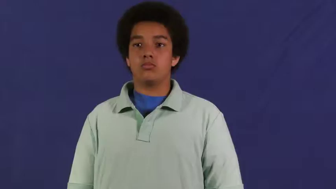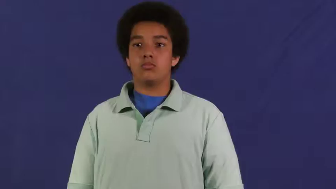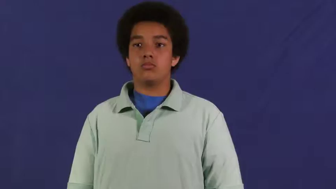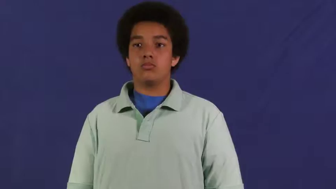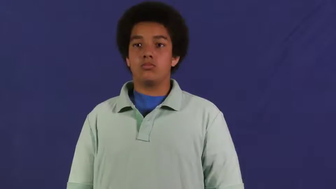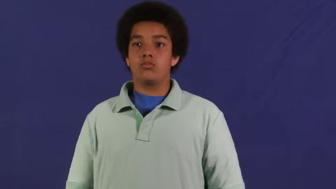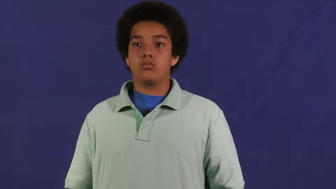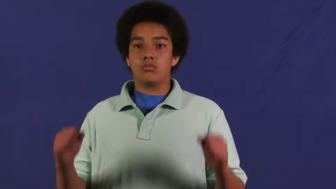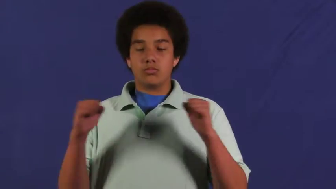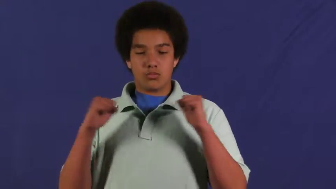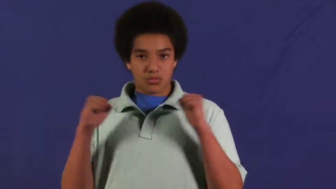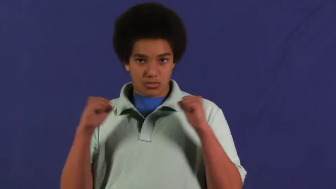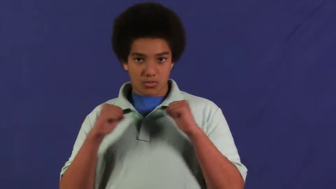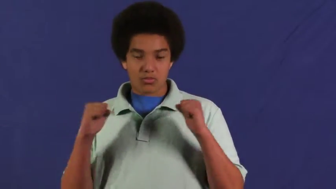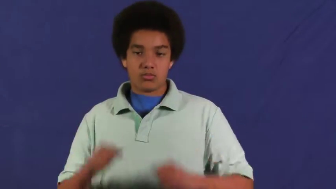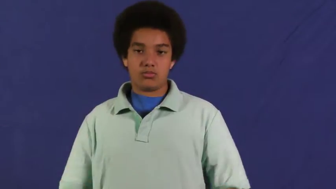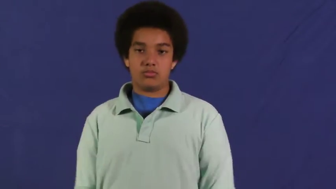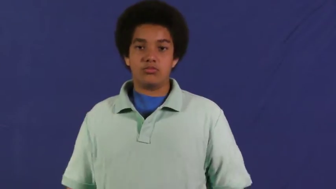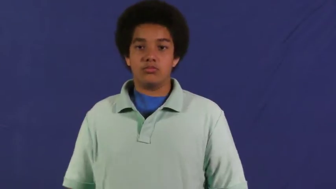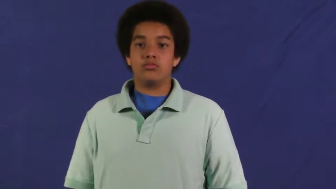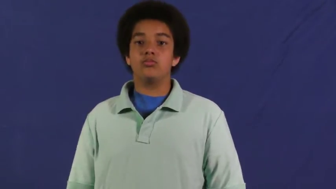winter